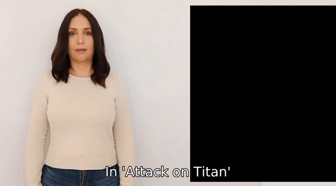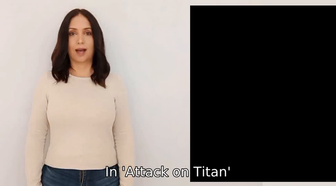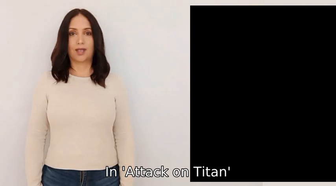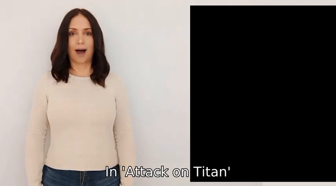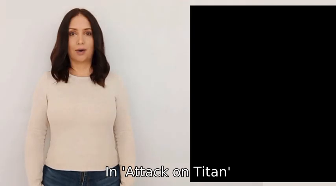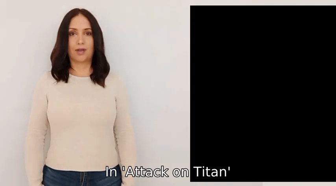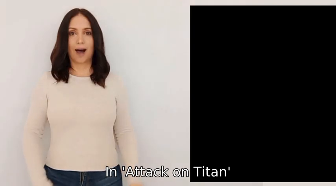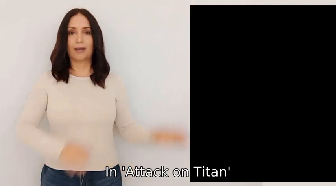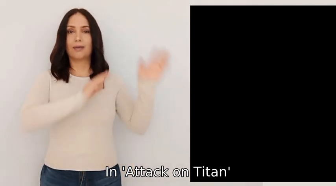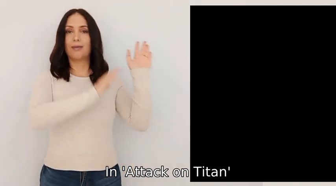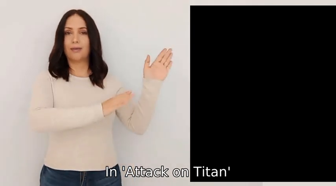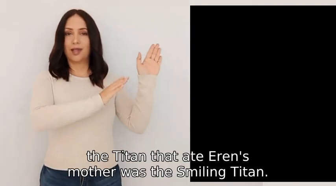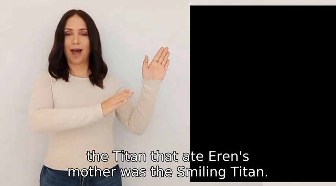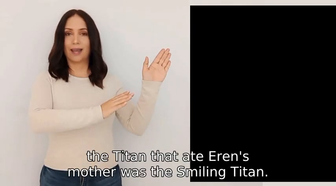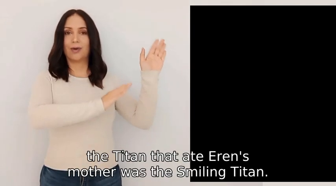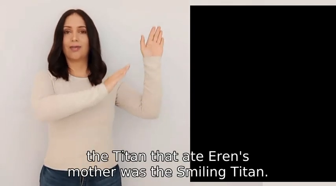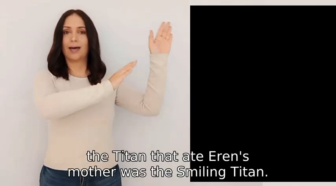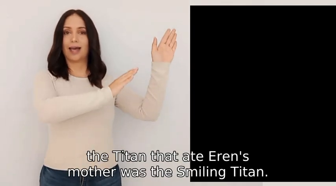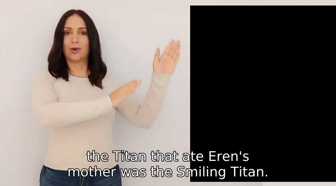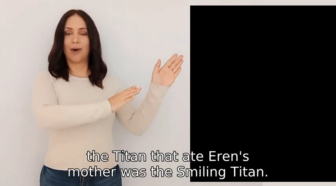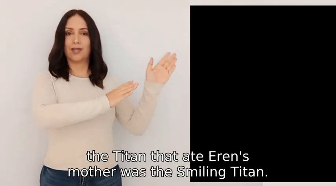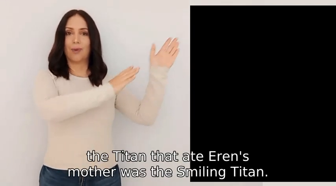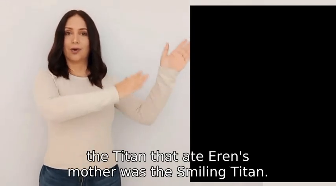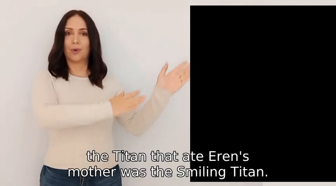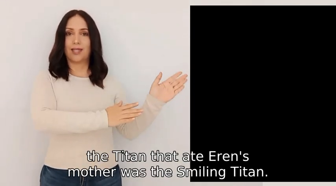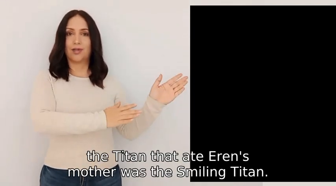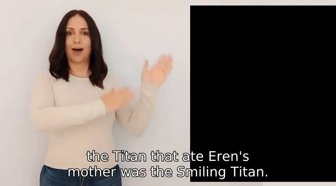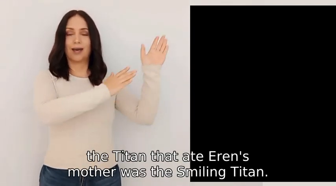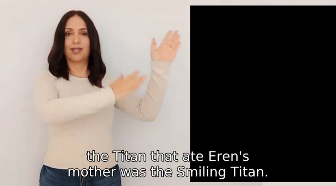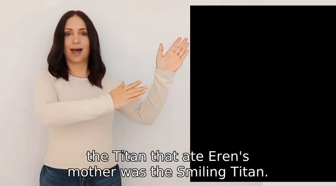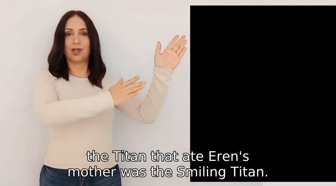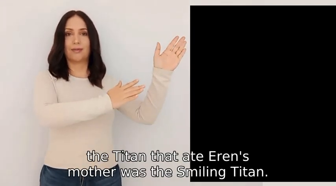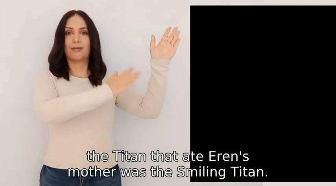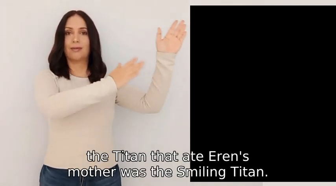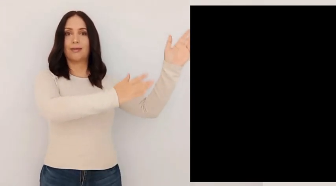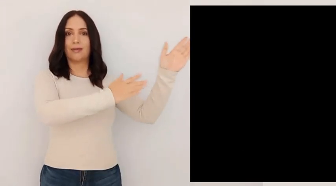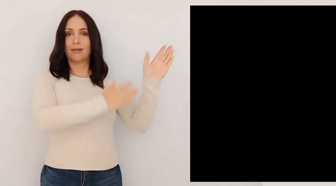In 'Attack on Titan', which Titan ate Eren's mother?